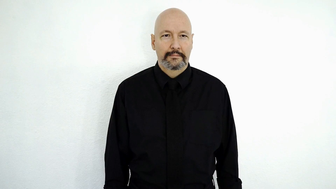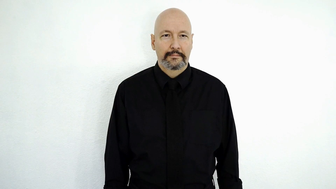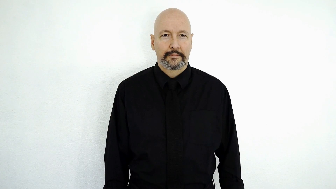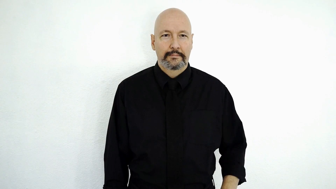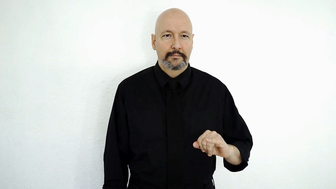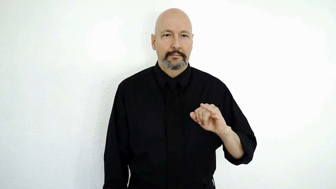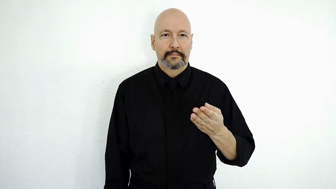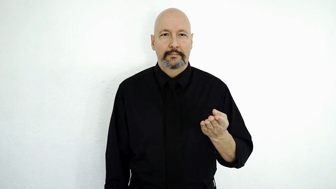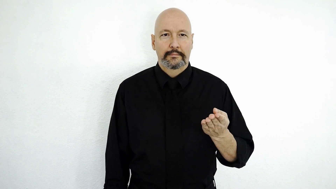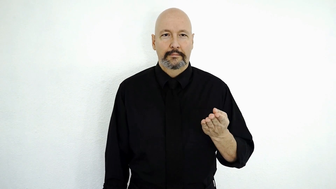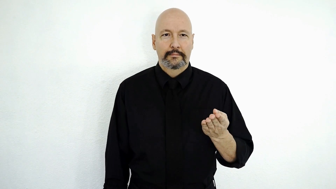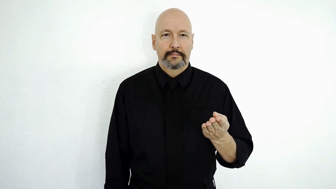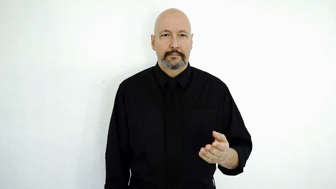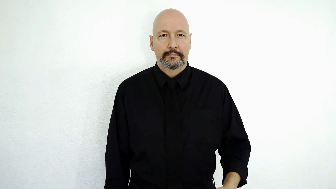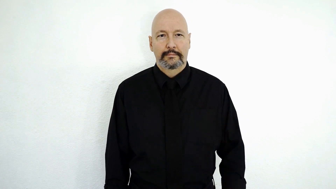JOB-left-handed-version-[lexicalized]